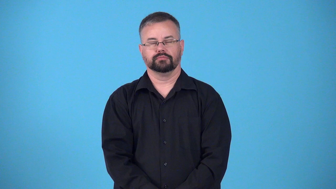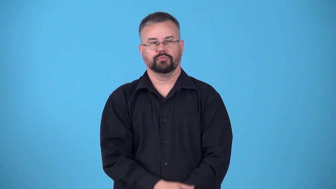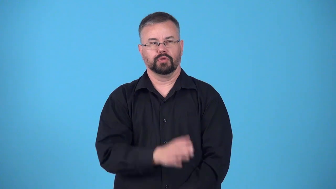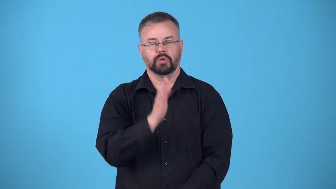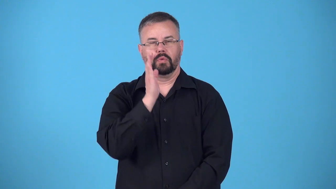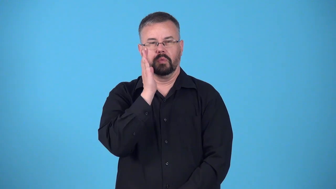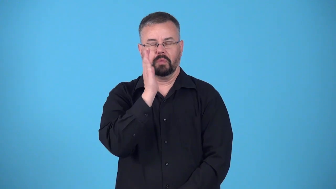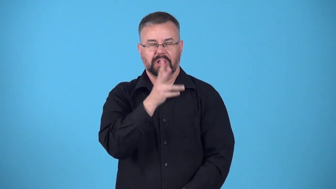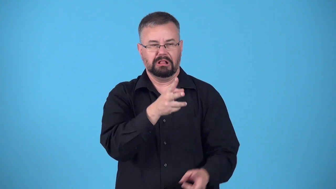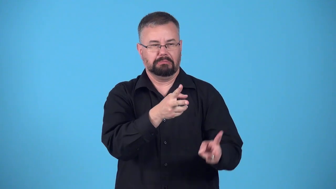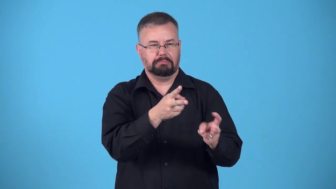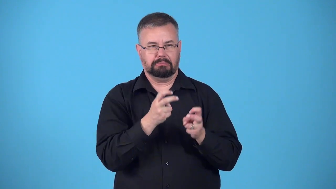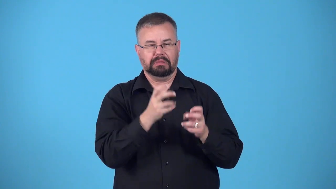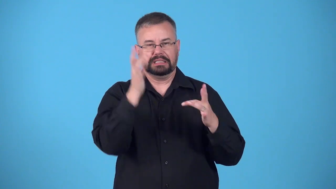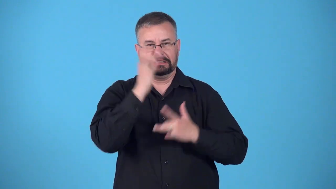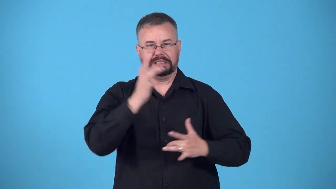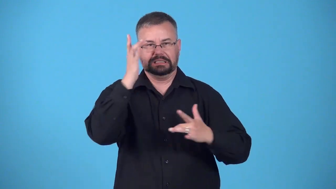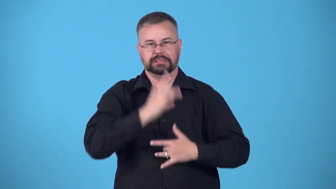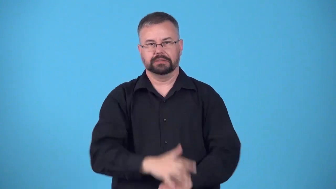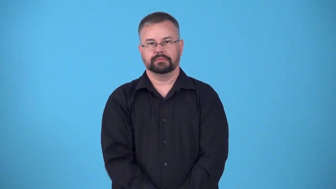susceptible to a disease